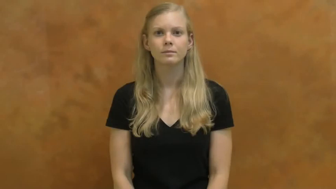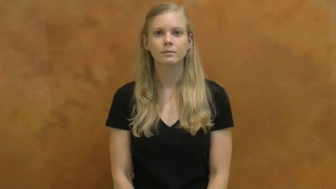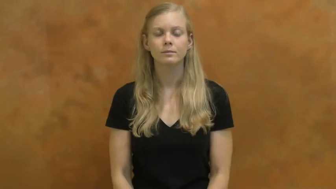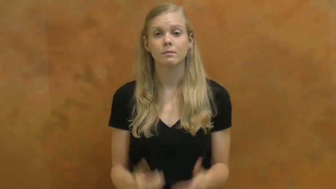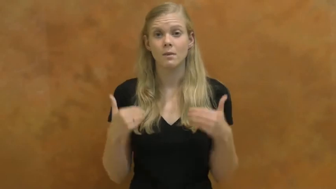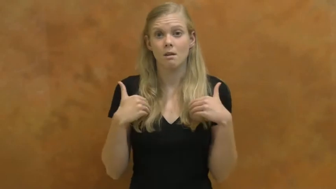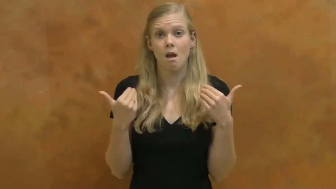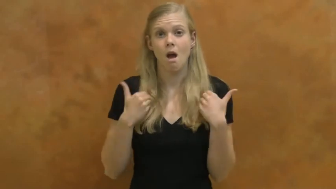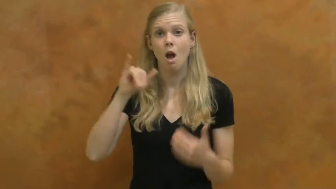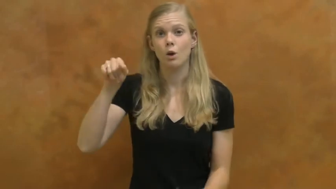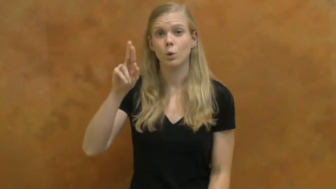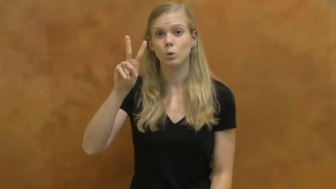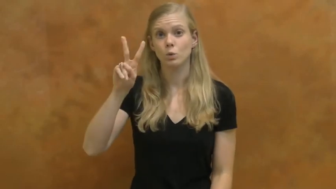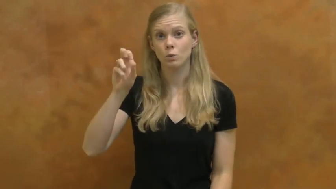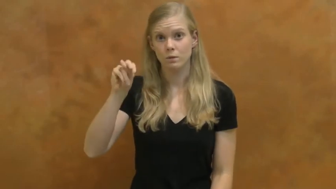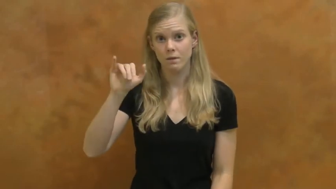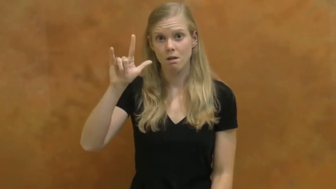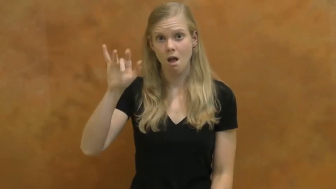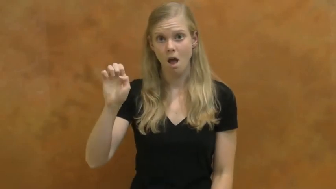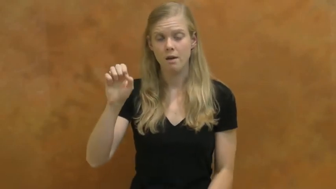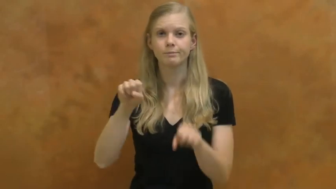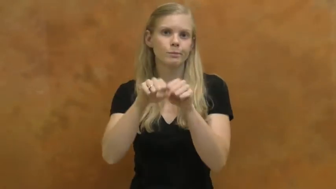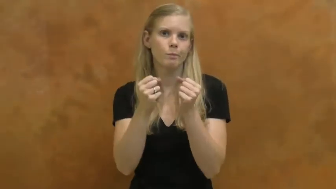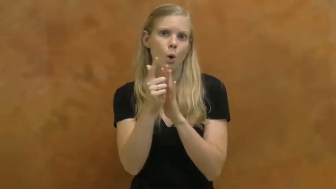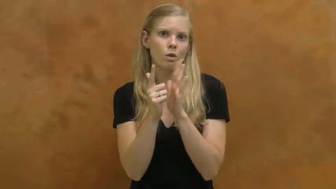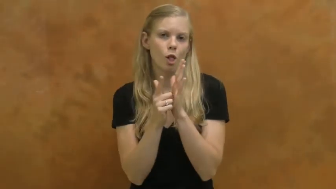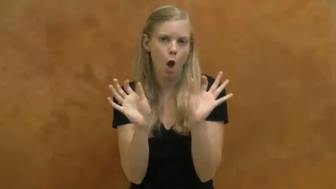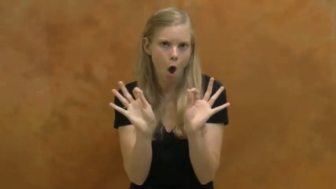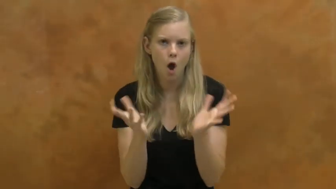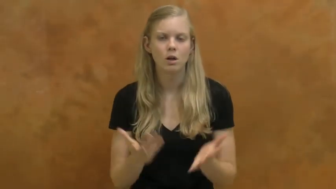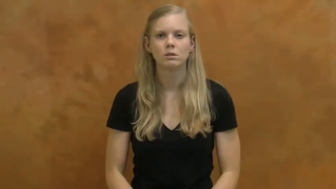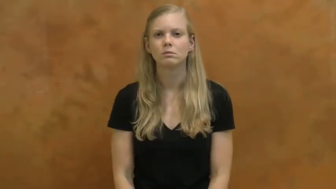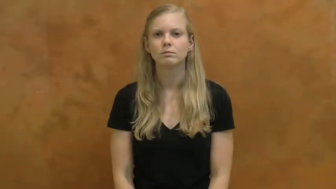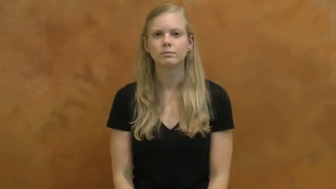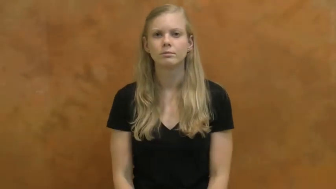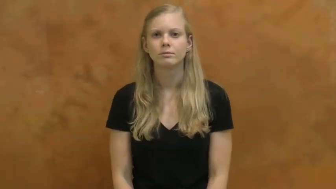delinquency